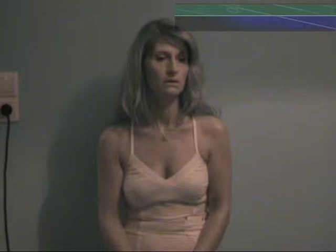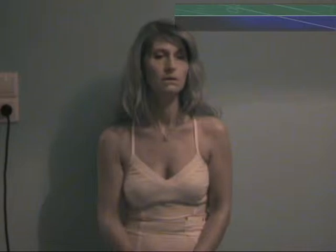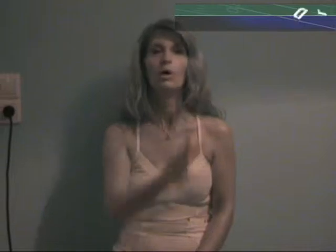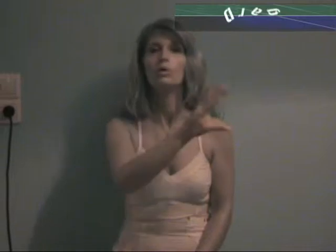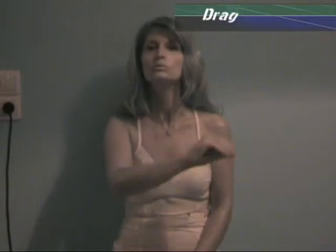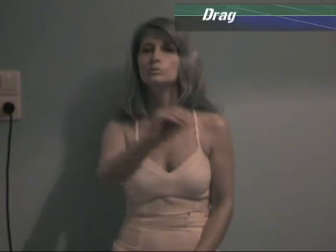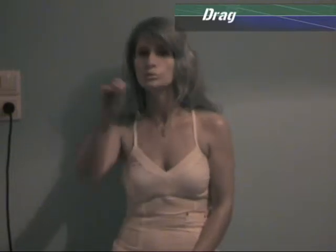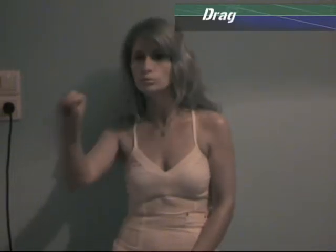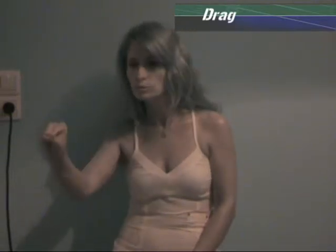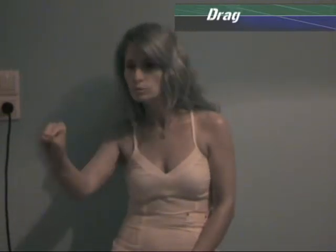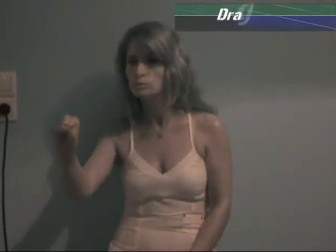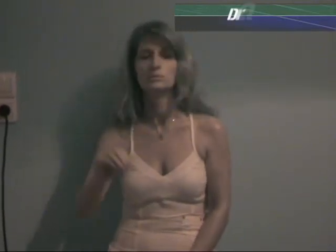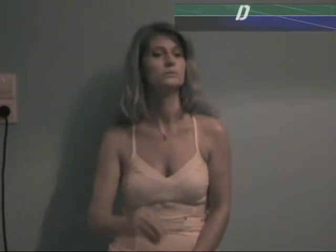Drag